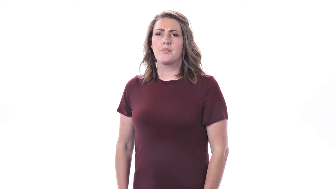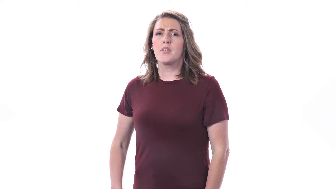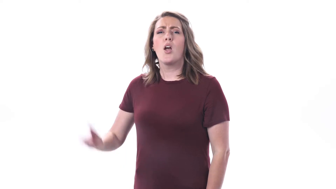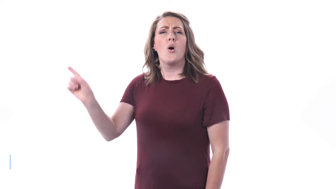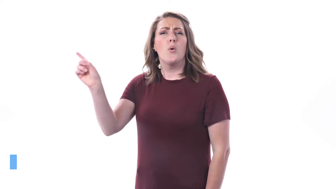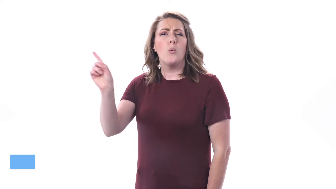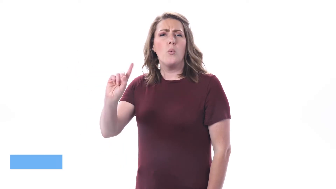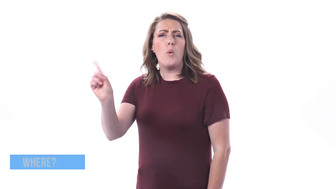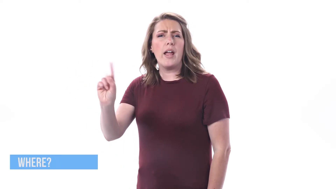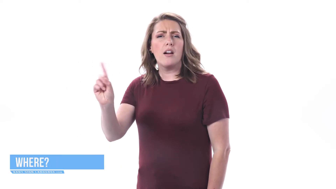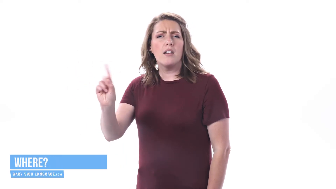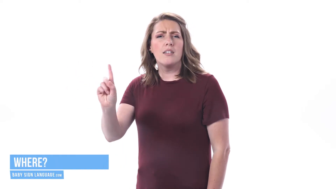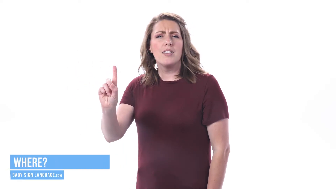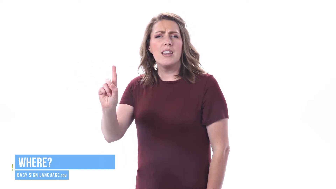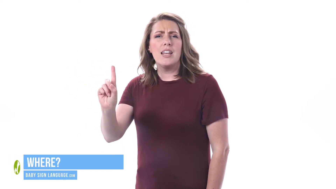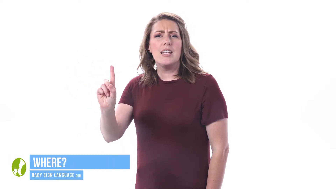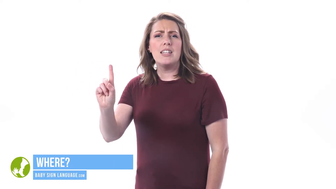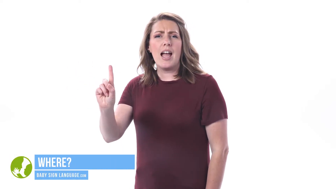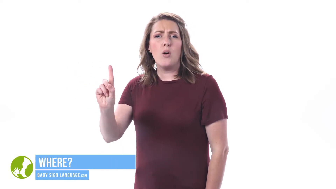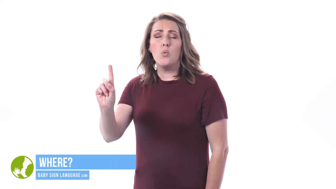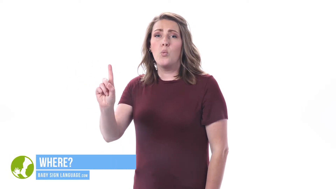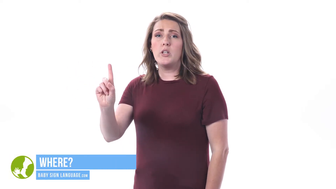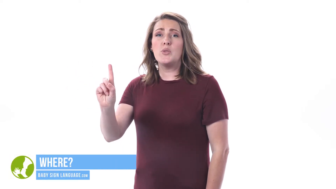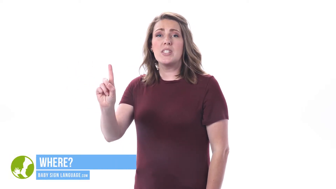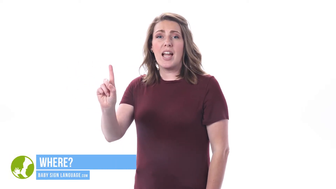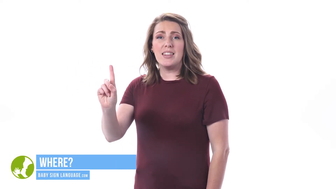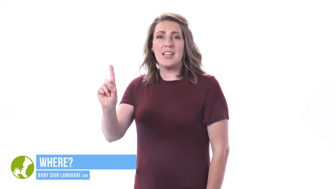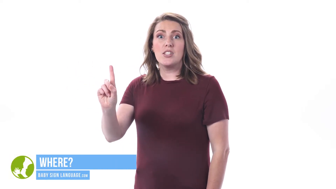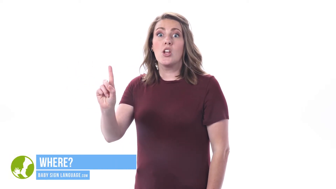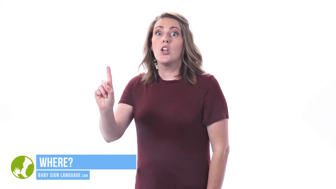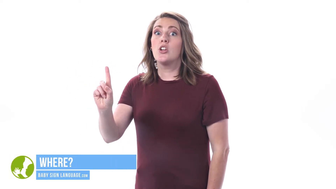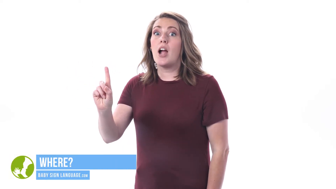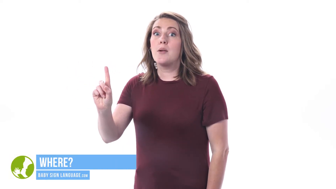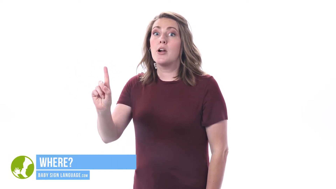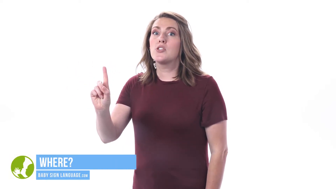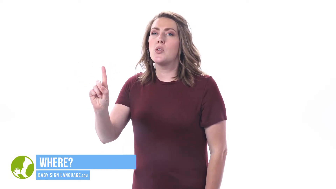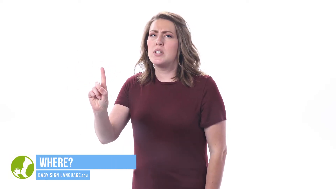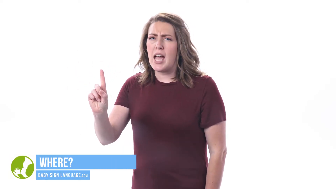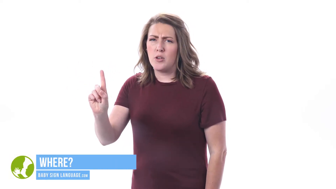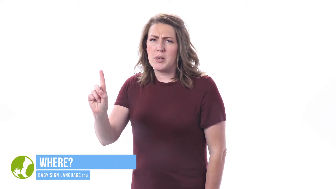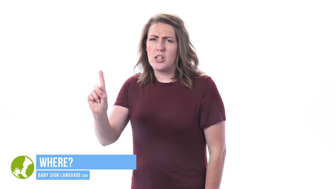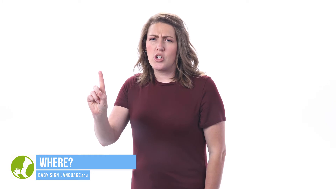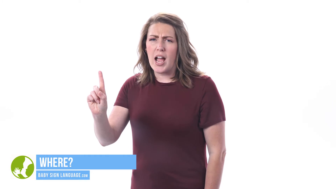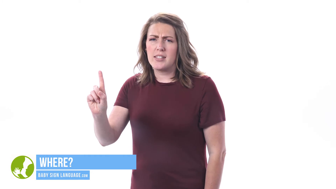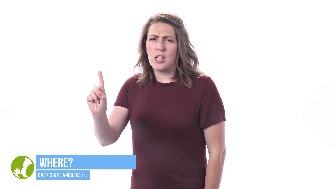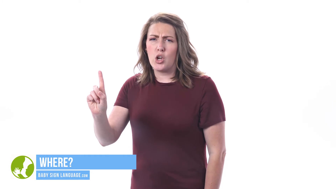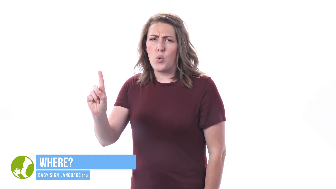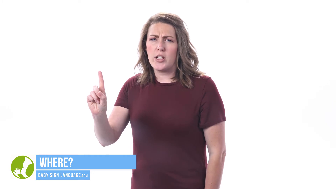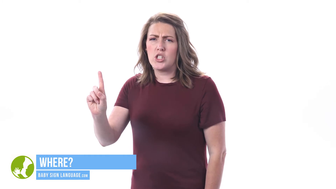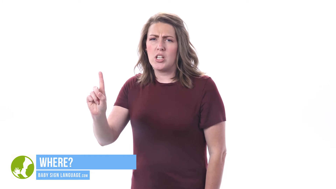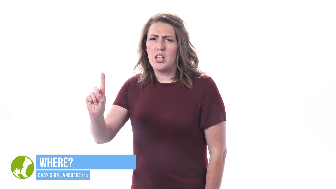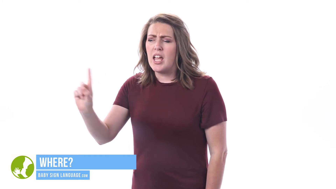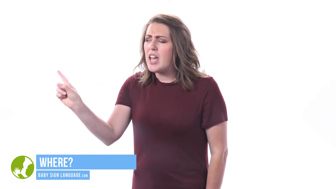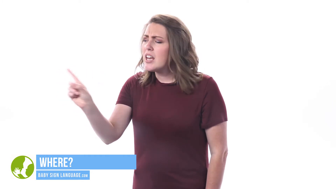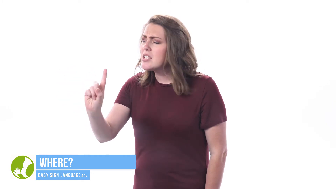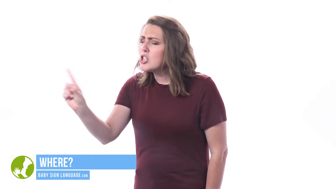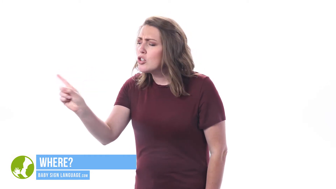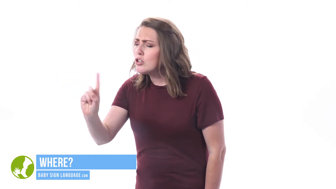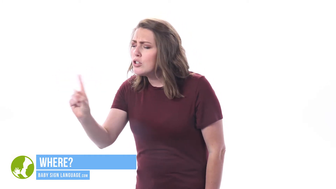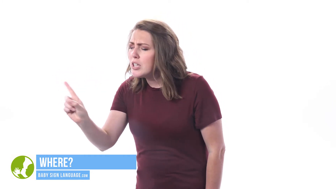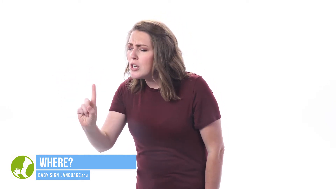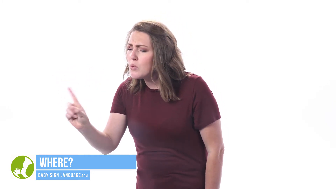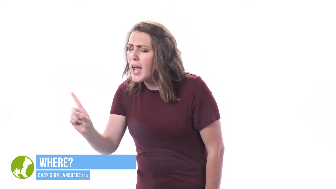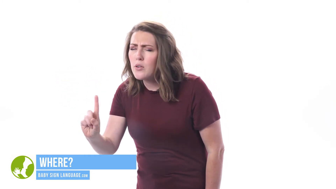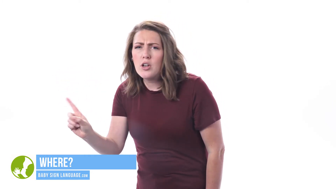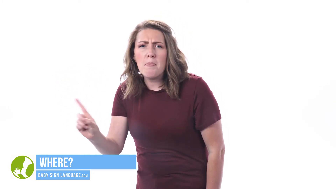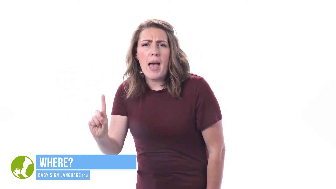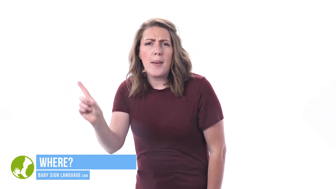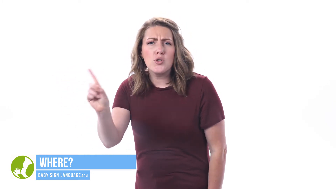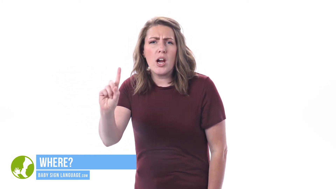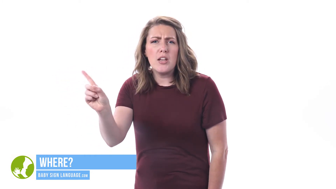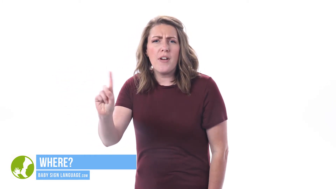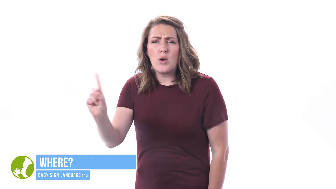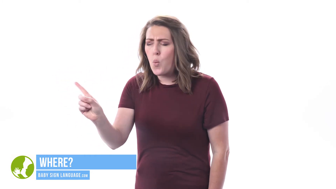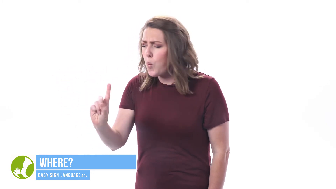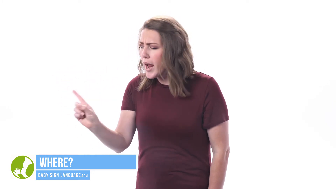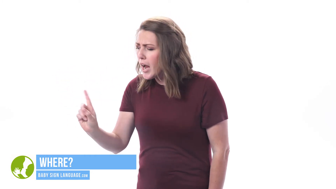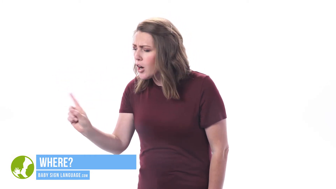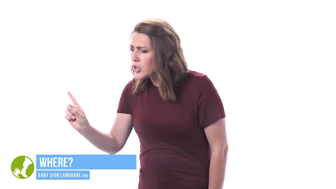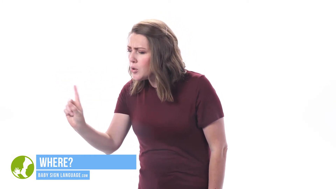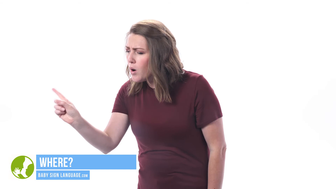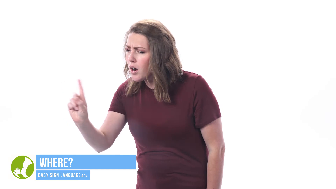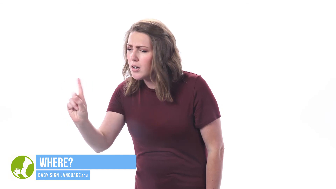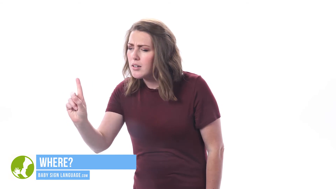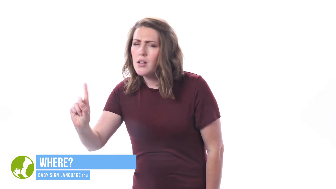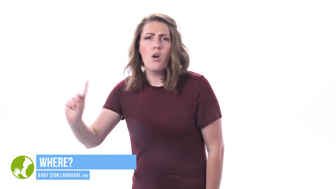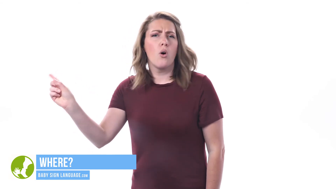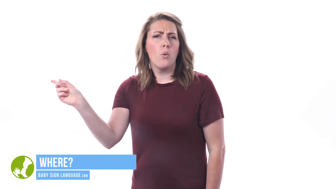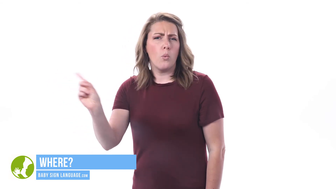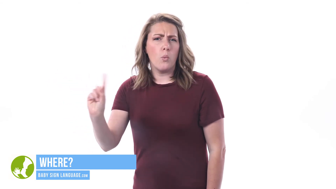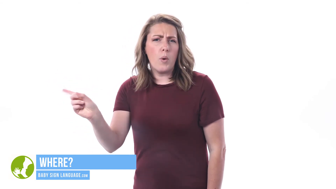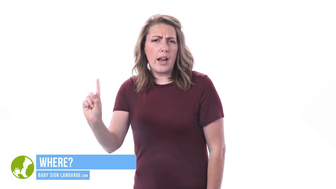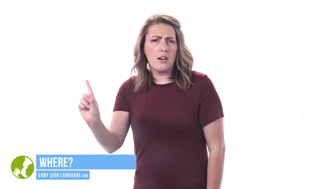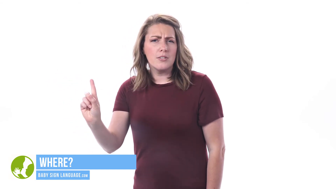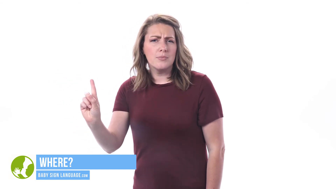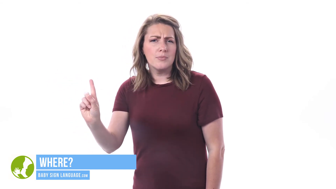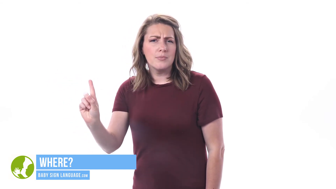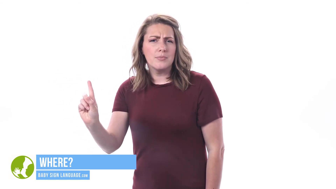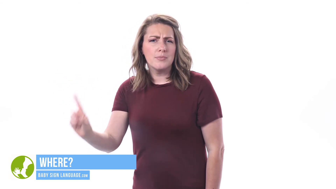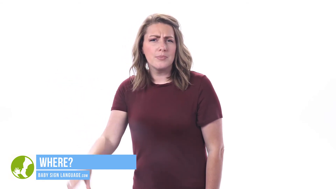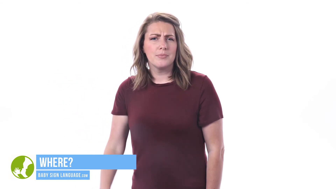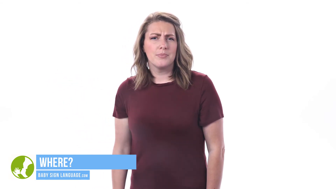Where